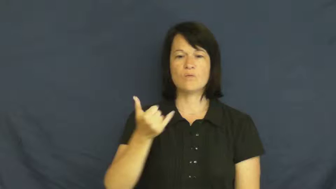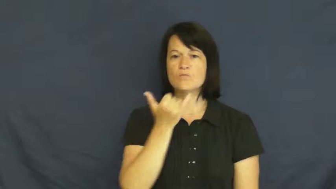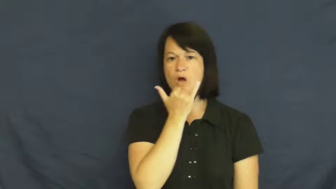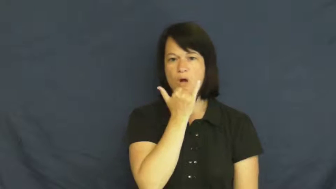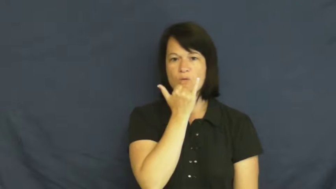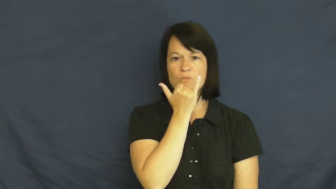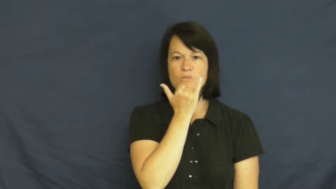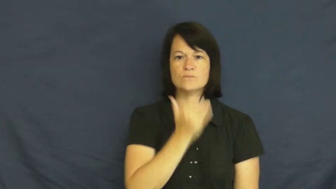wrong